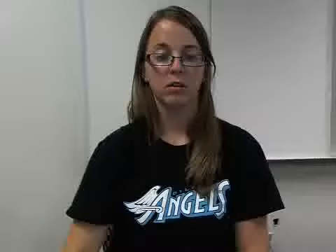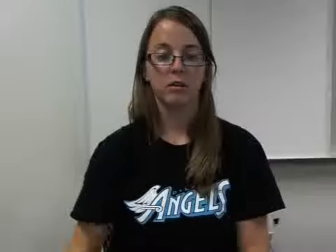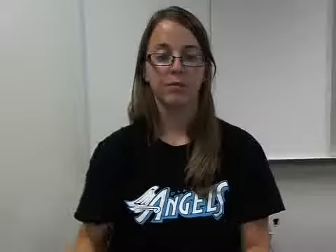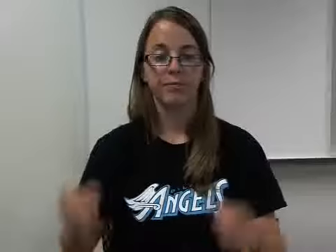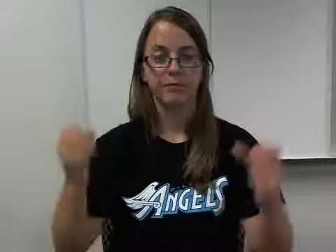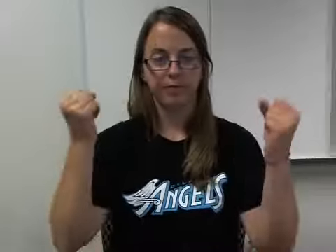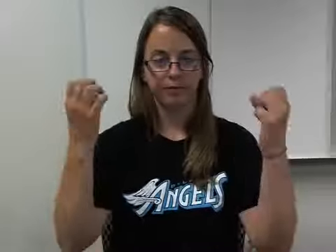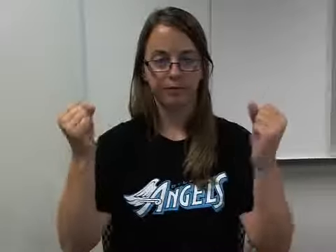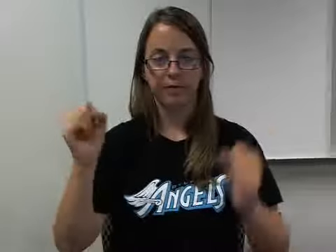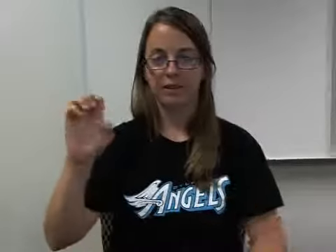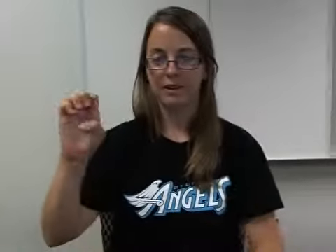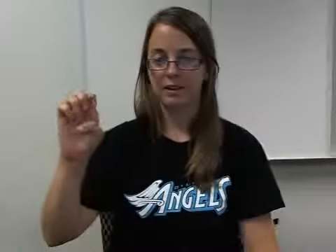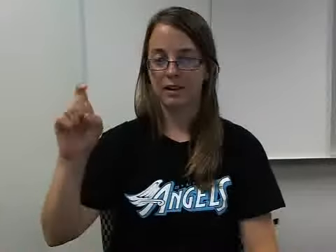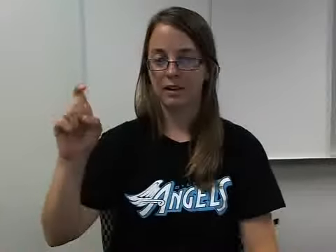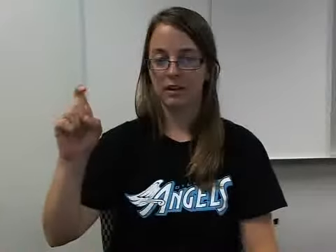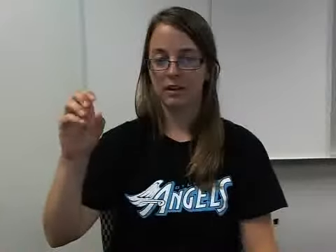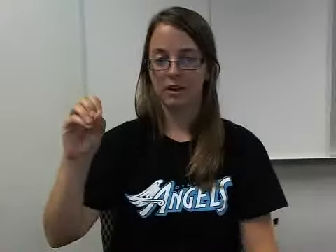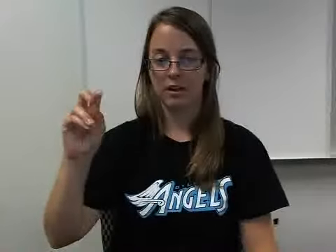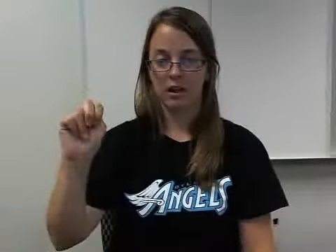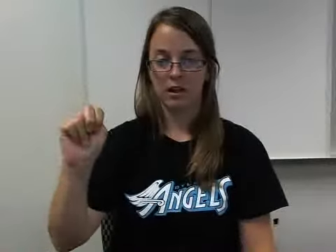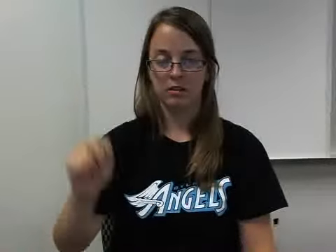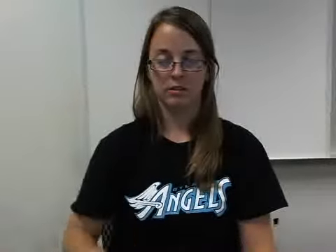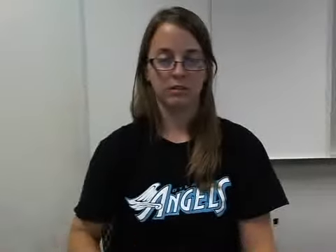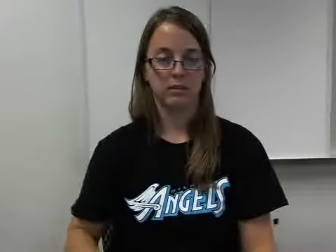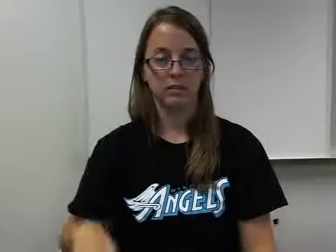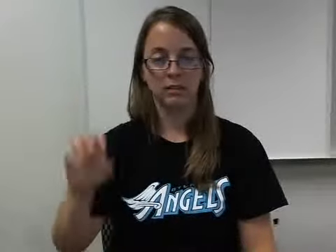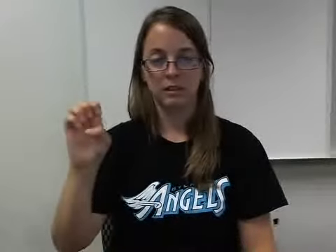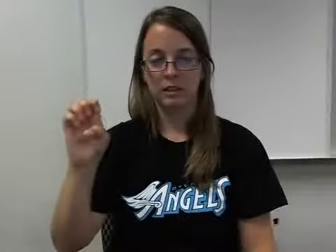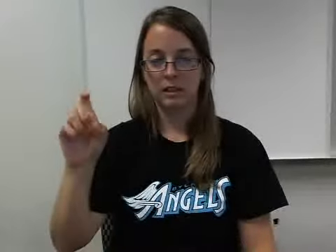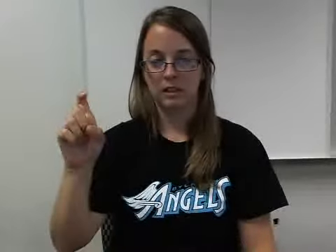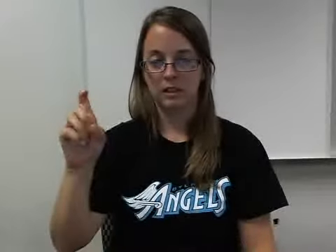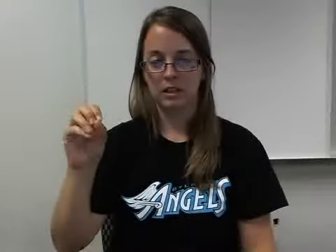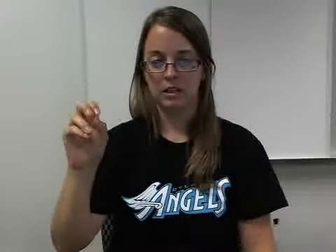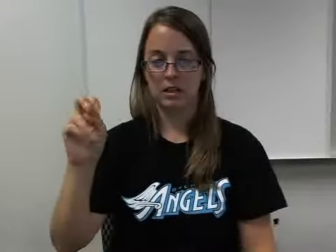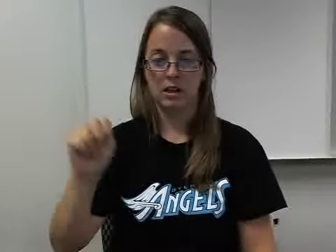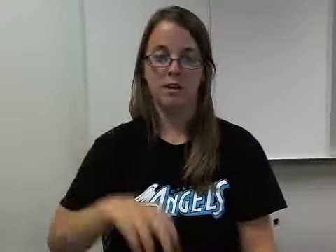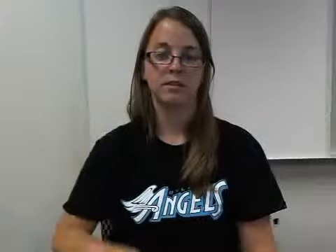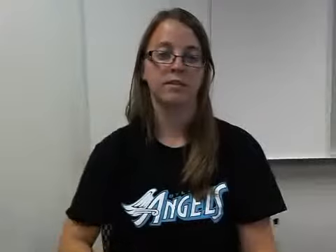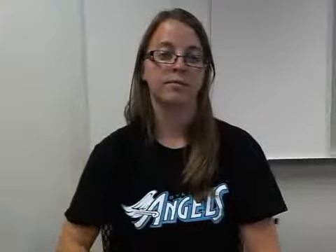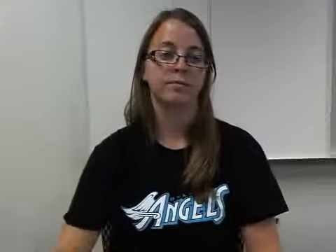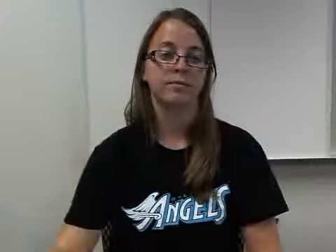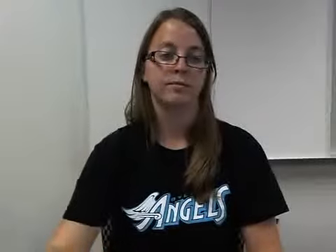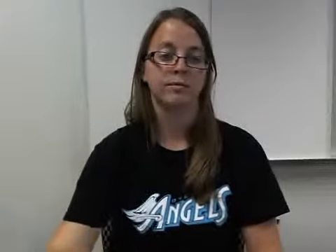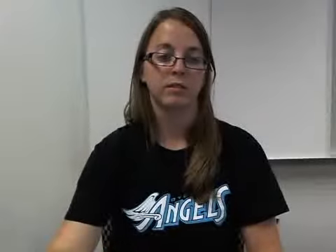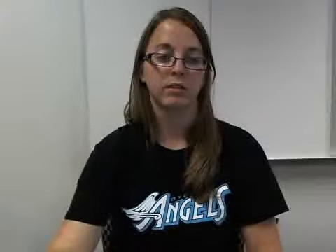Exon